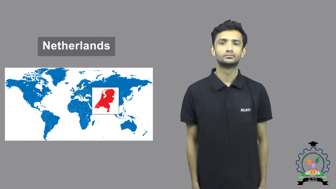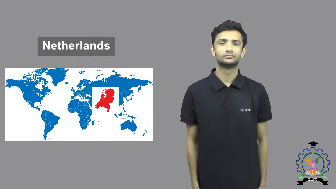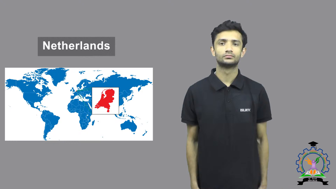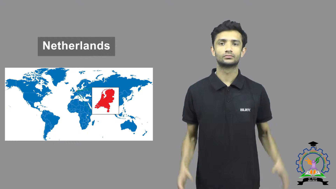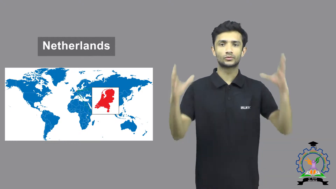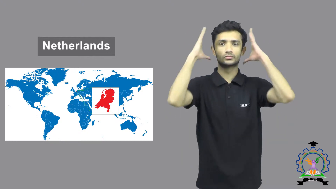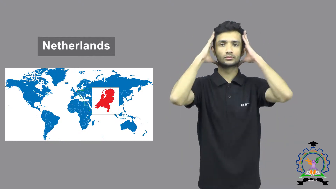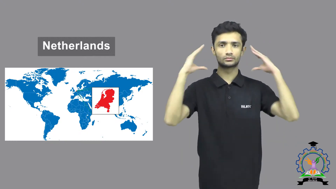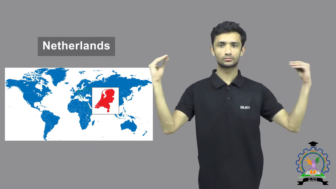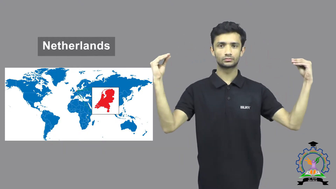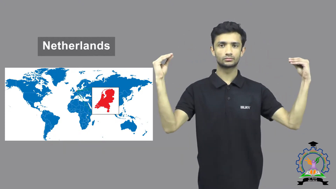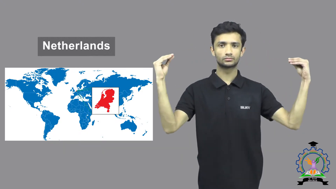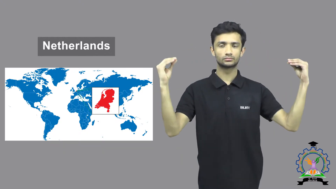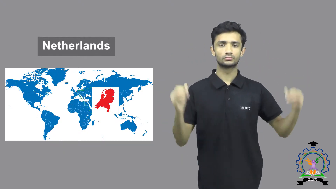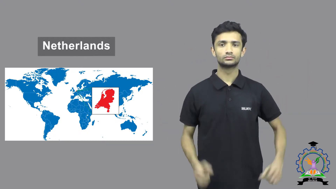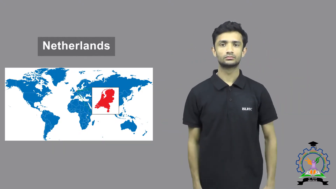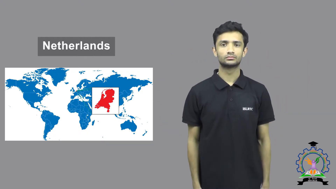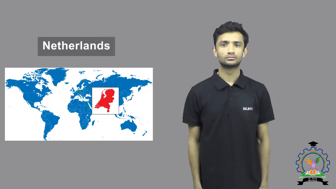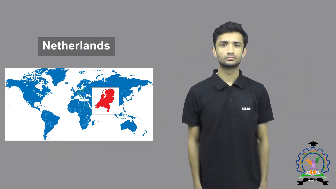Netherlands